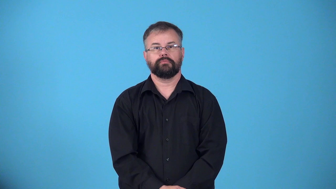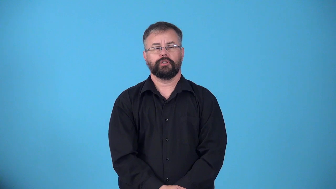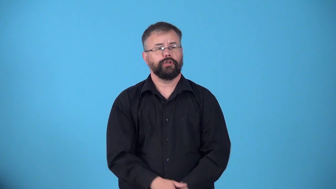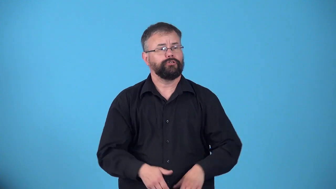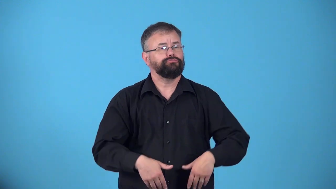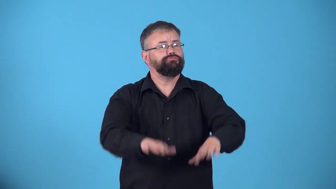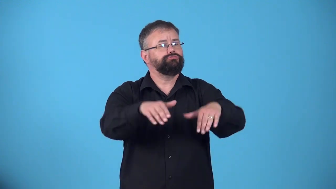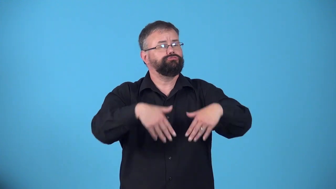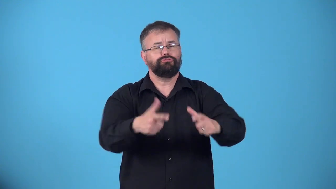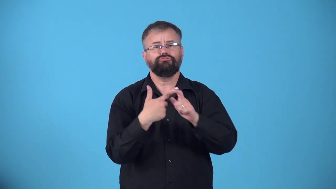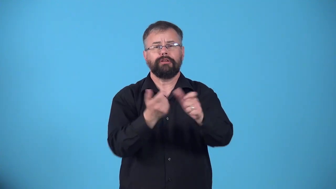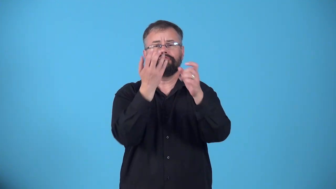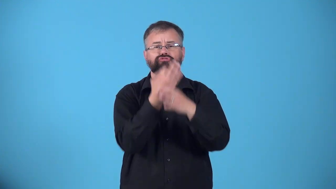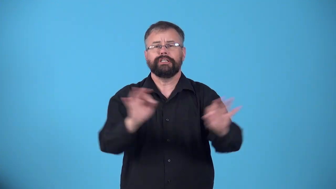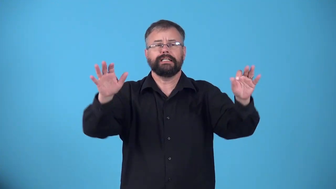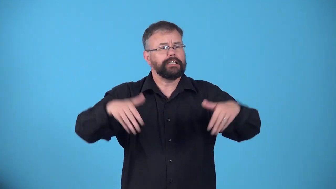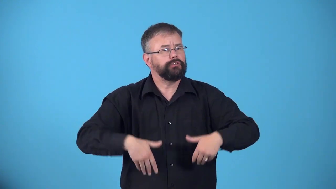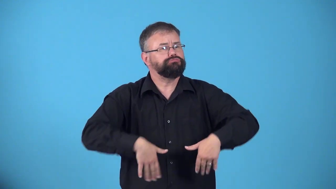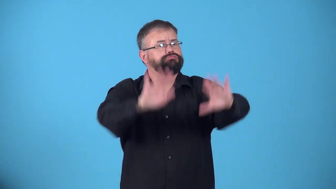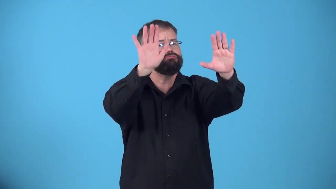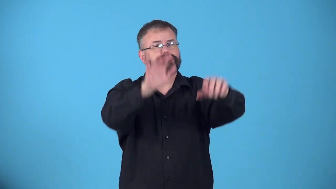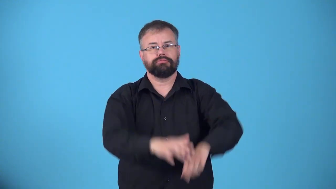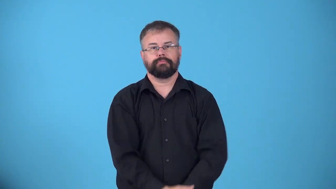let loose